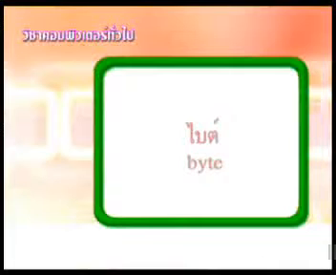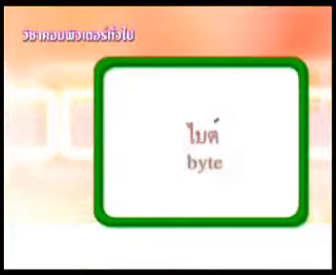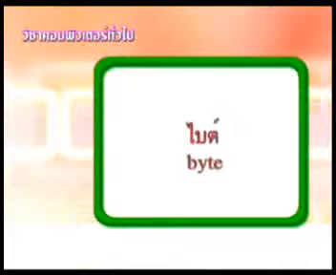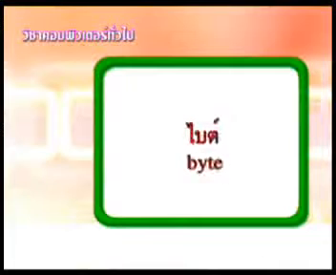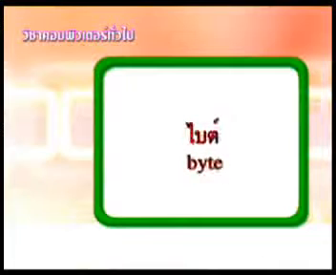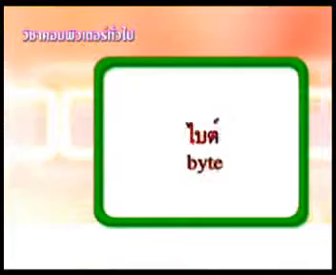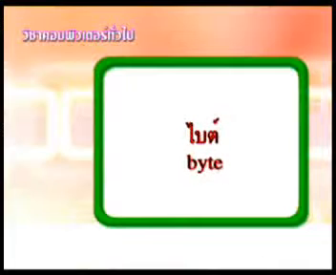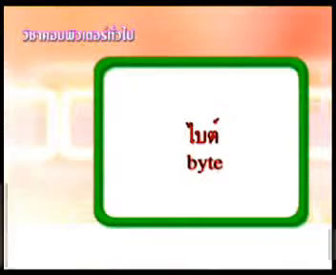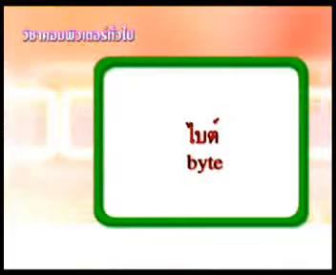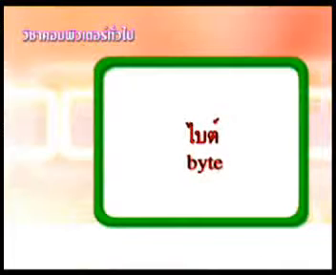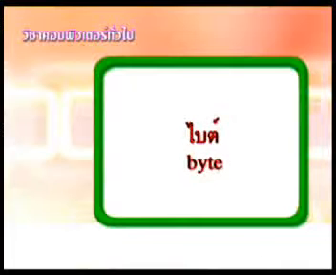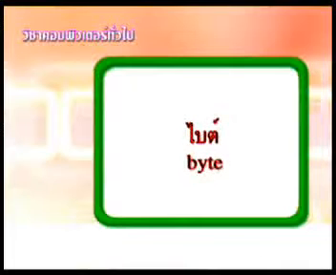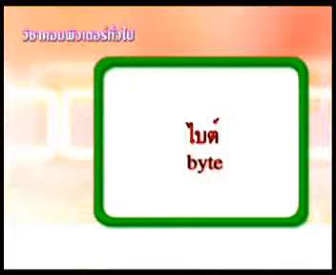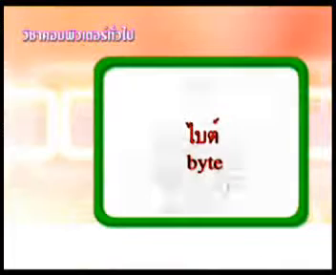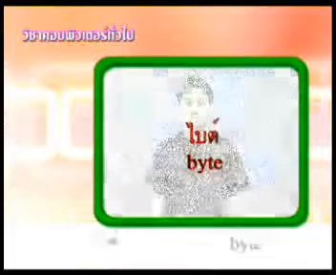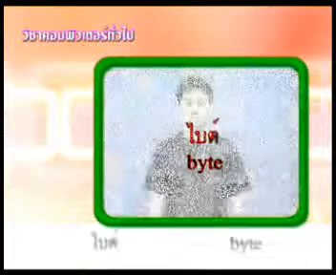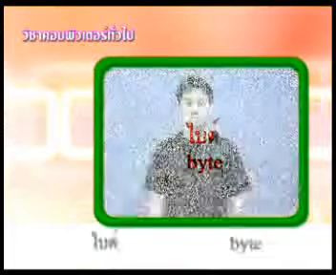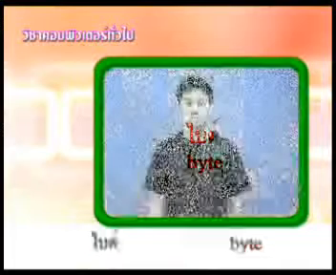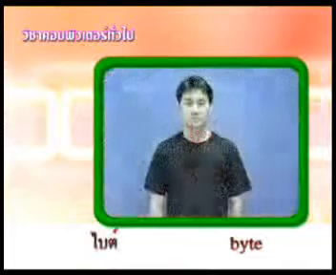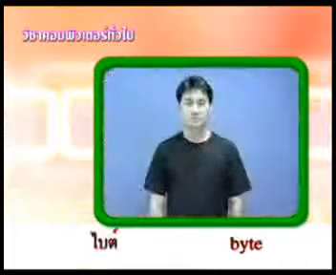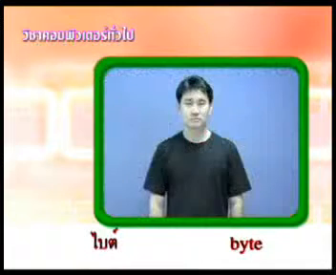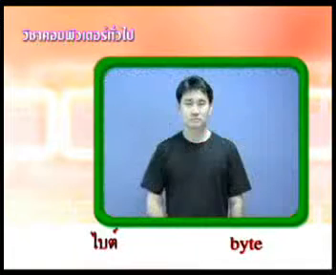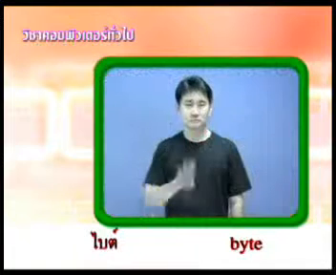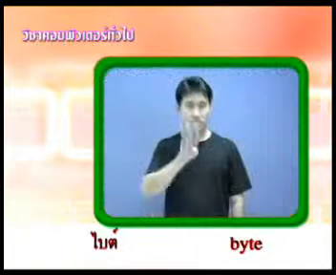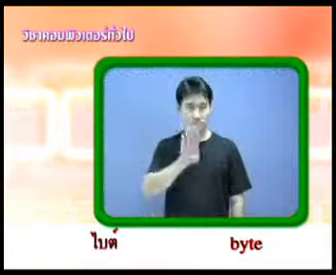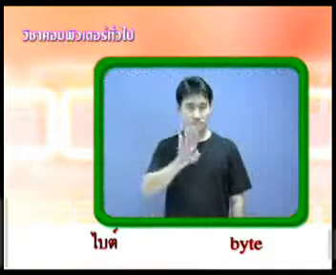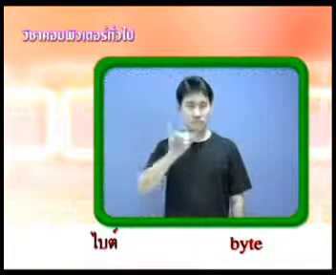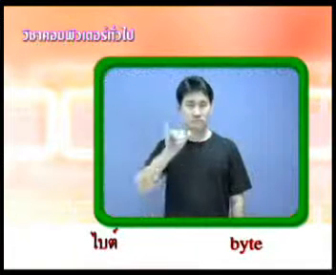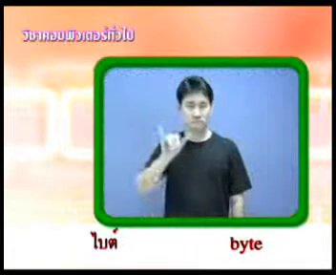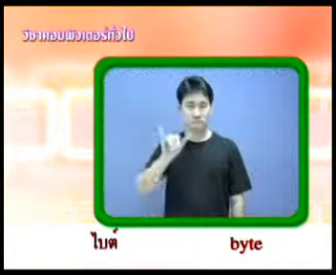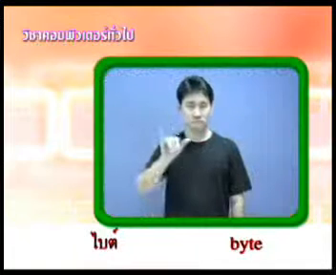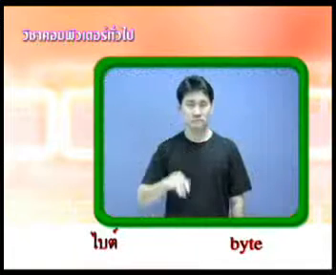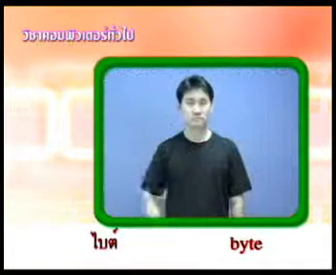byte